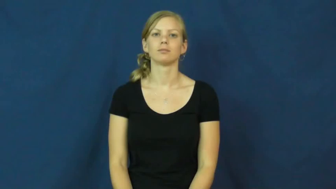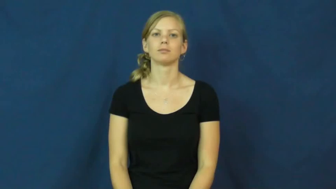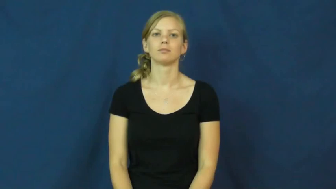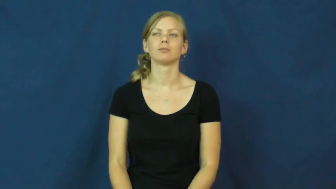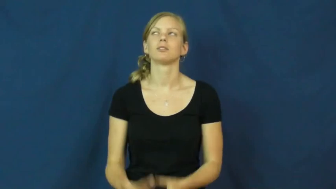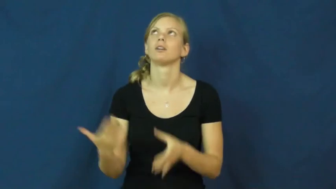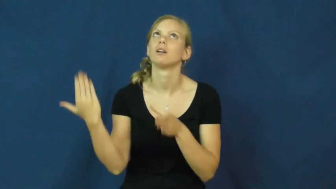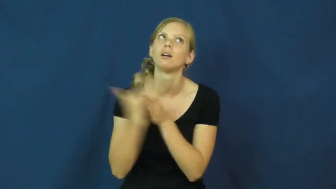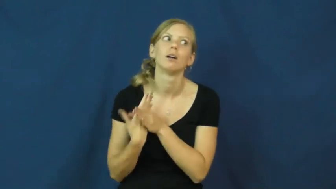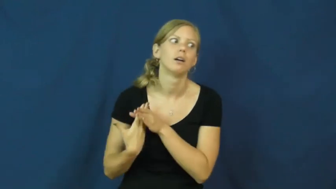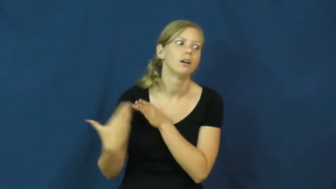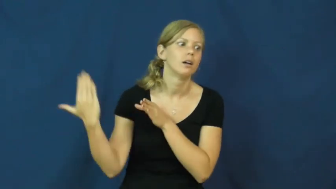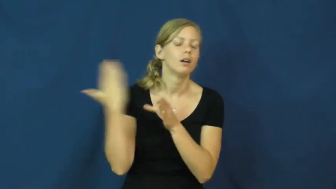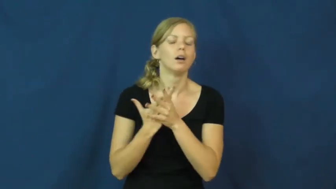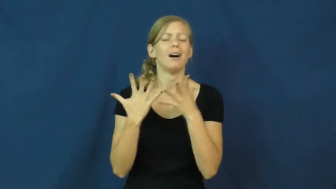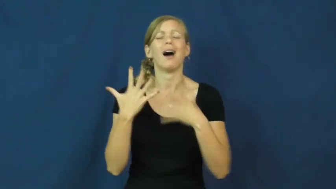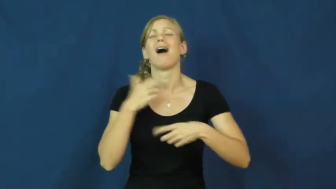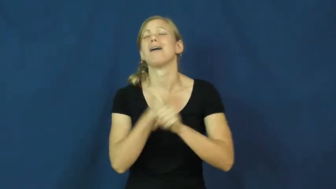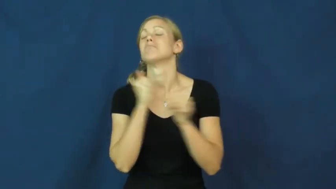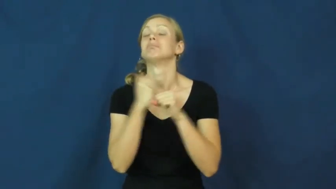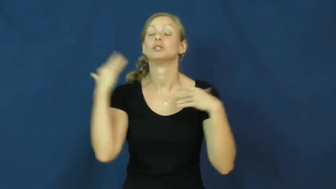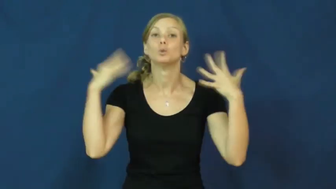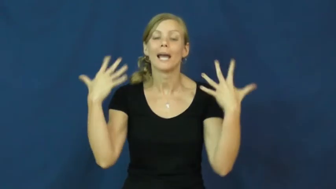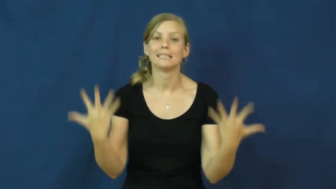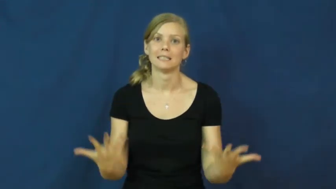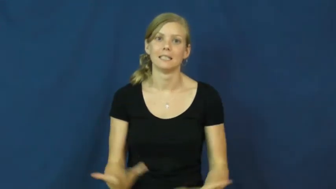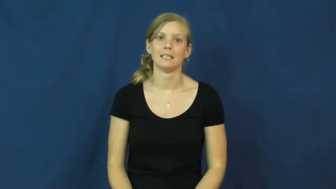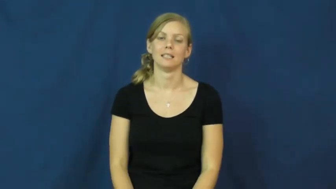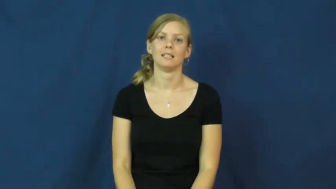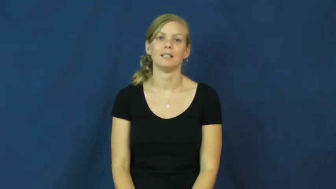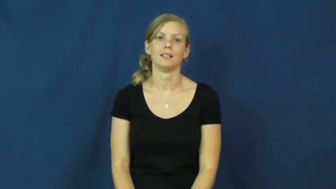drive someone up the wall,to drink,nuts